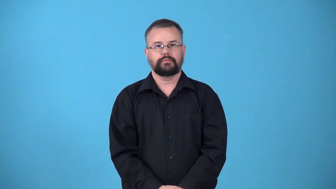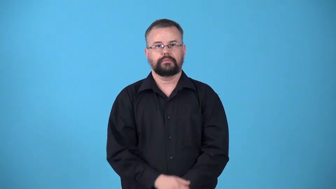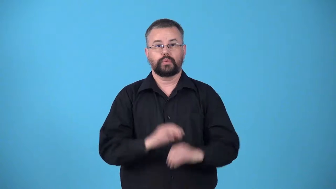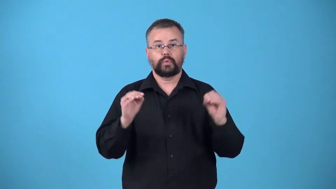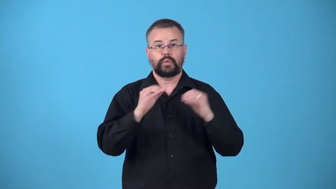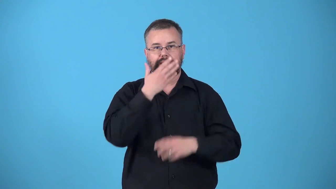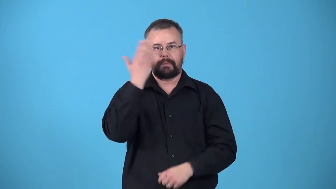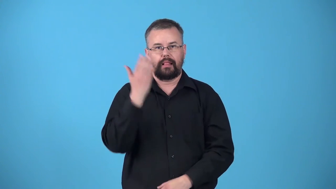unscented